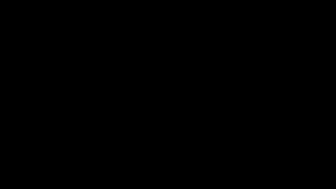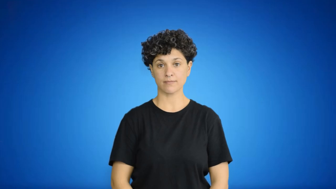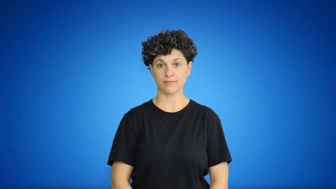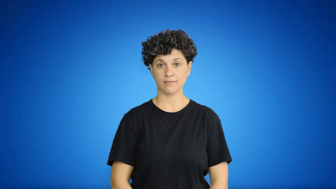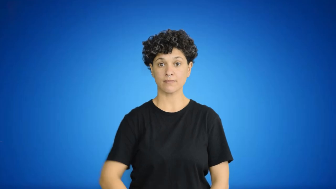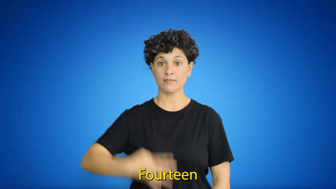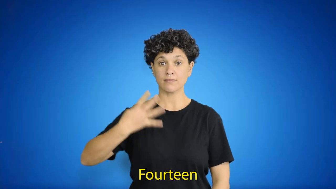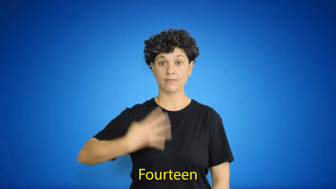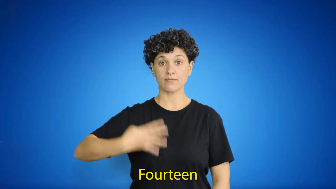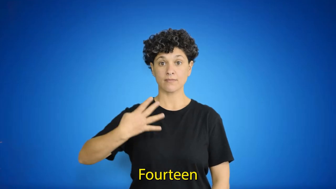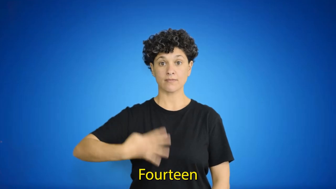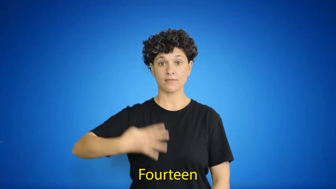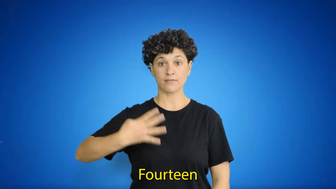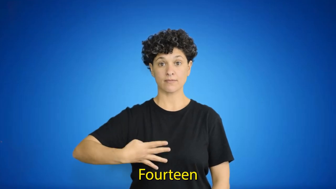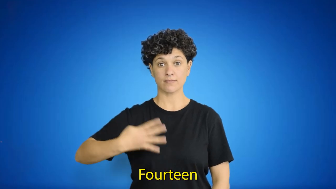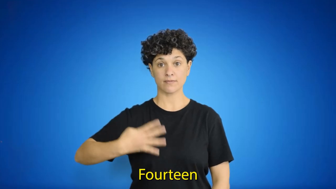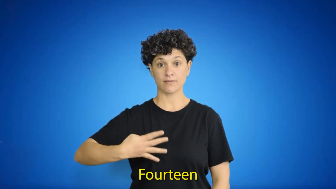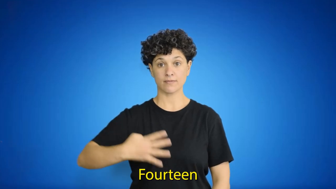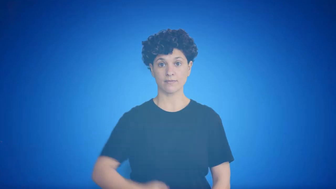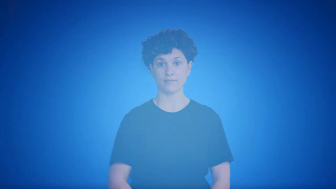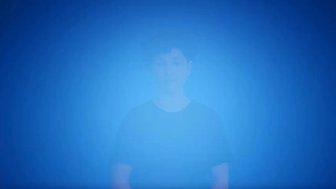Fourteen